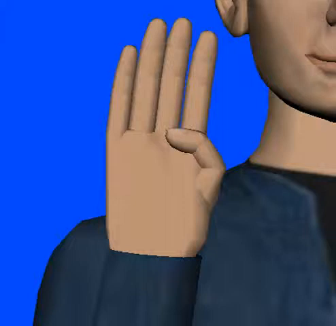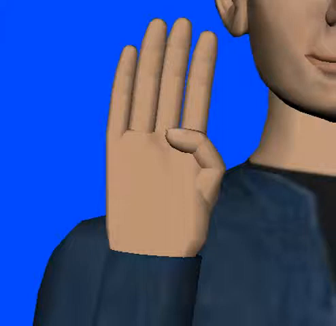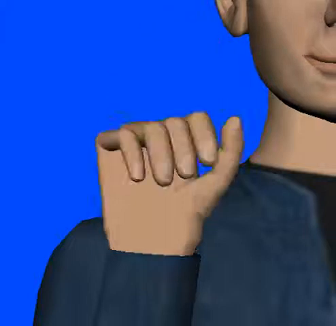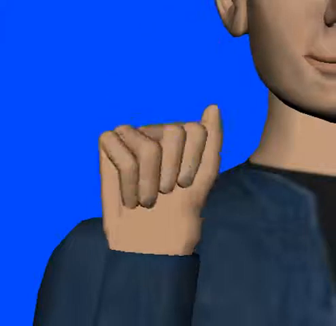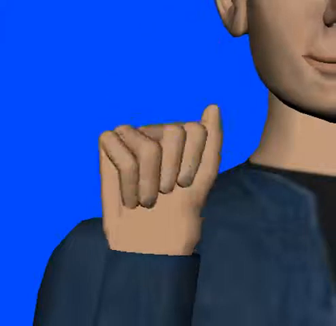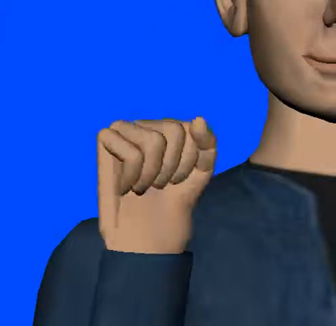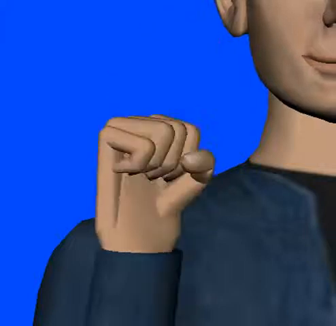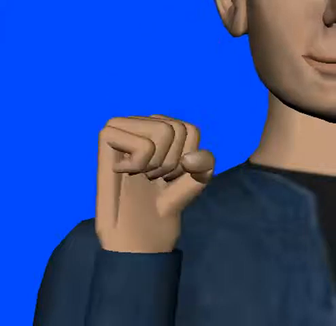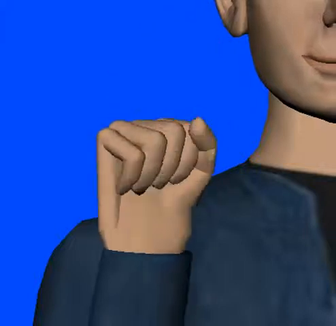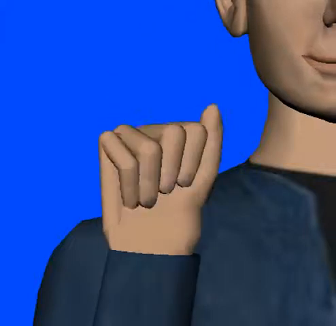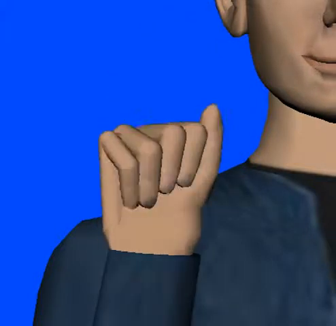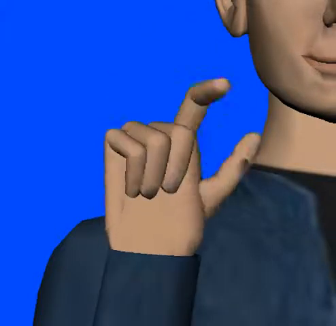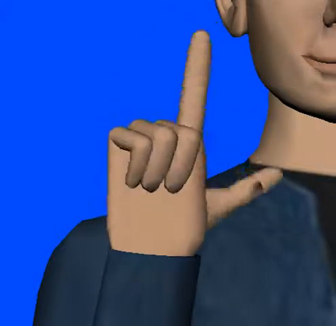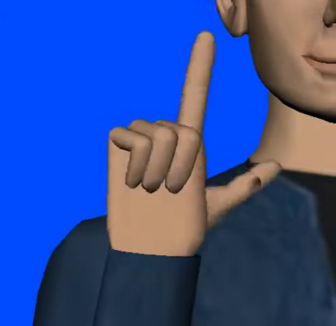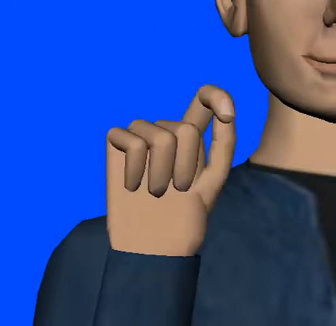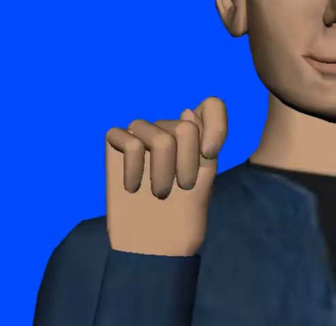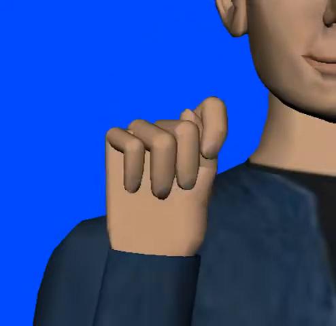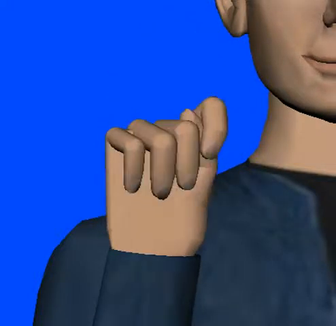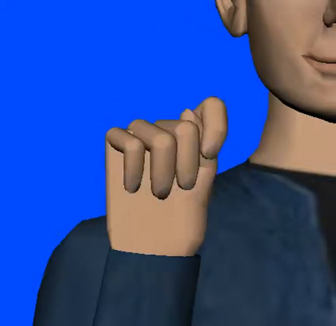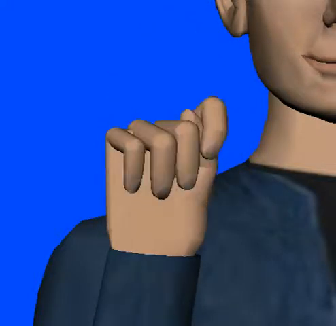basalt